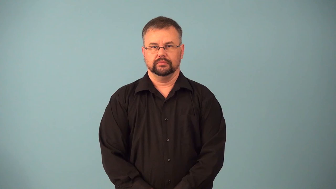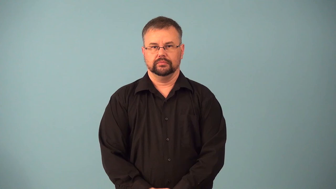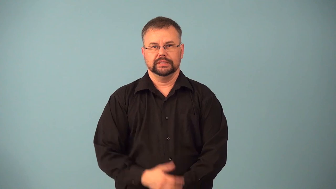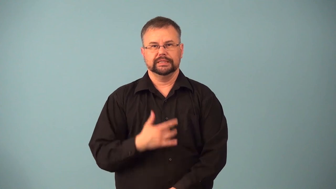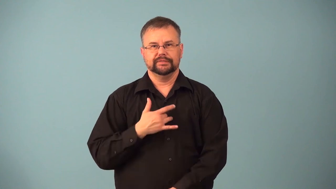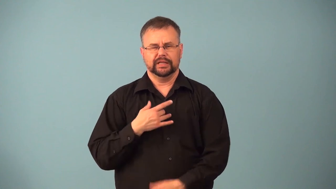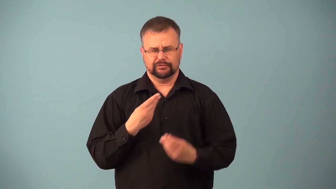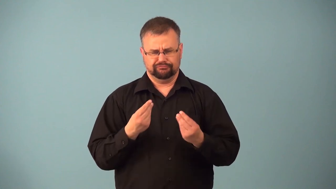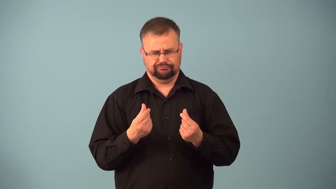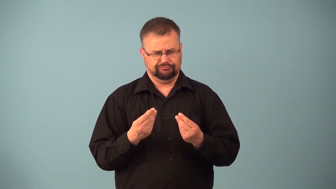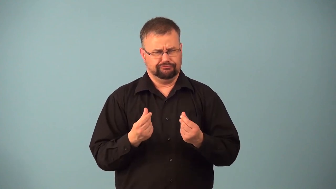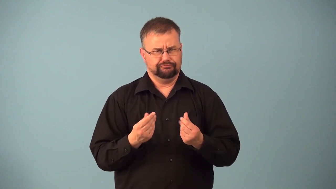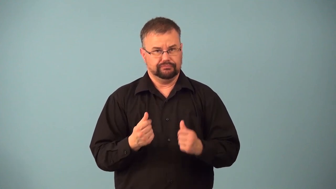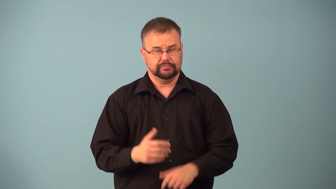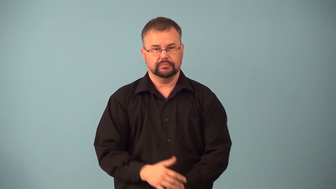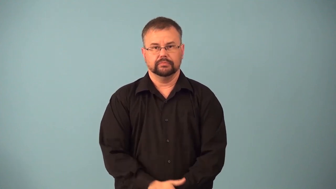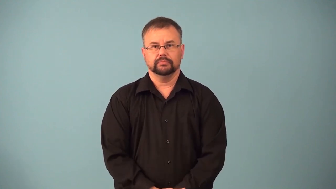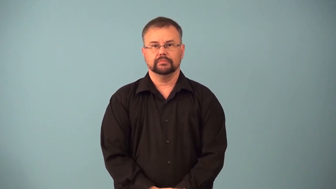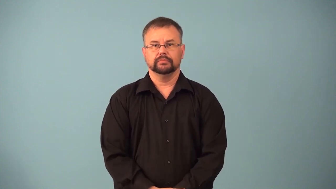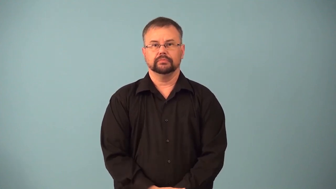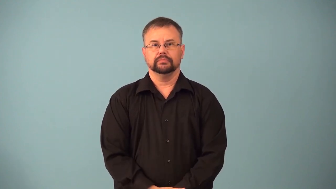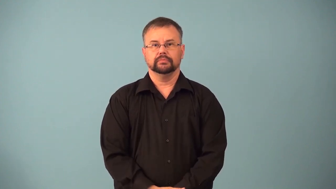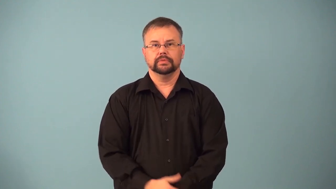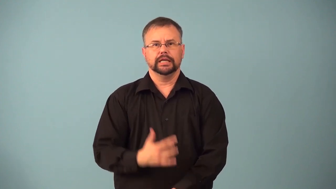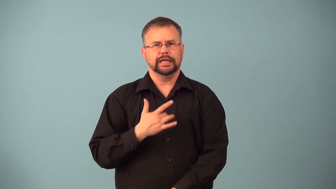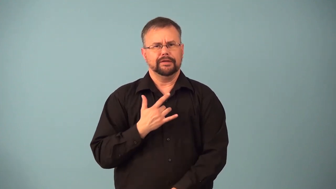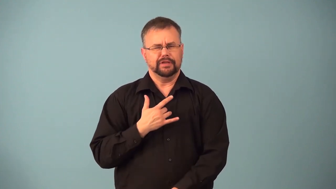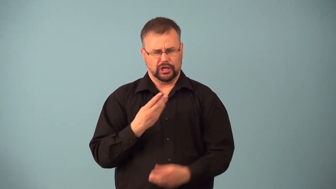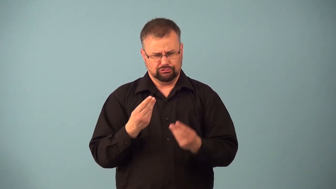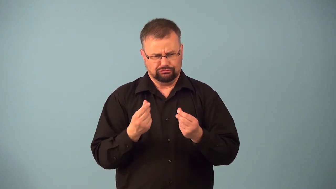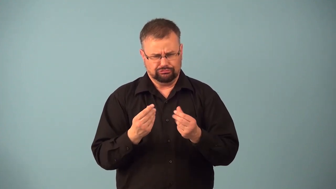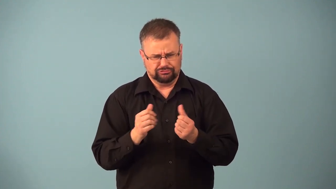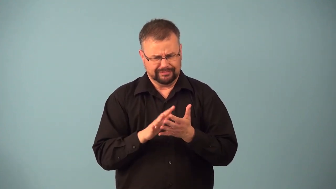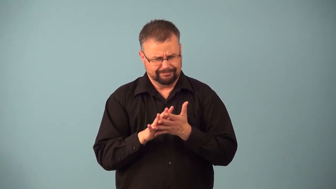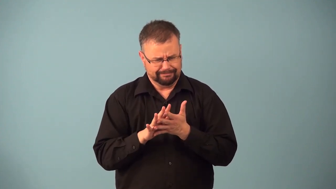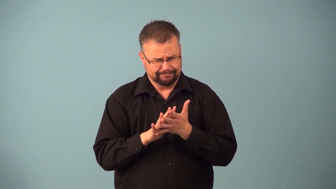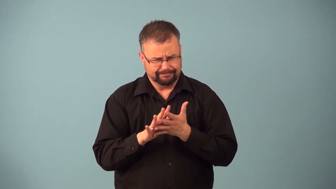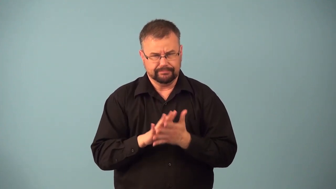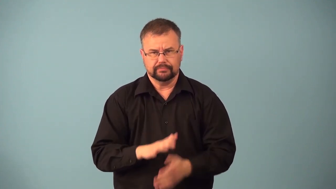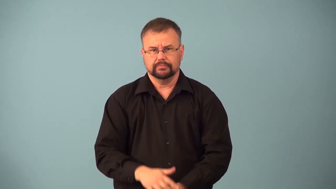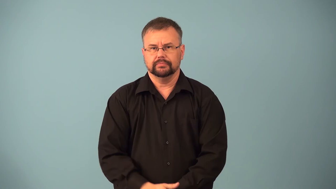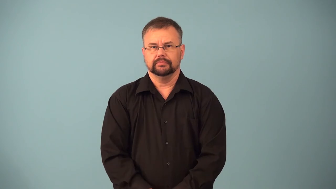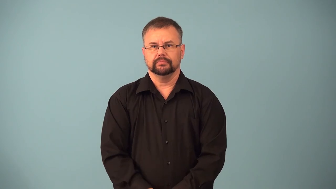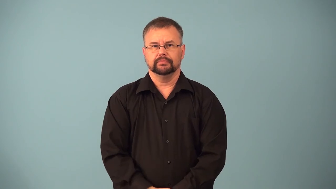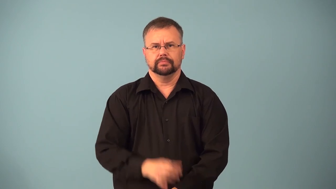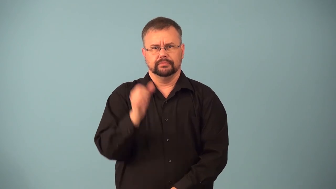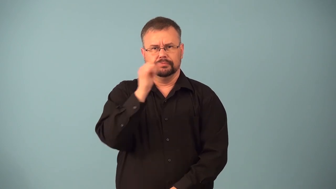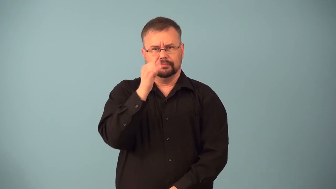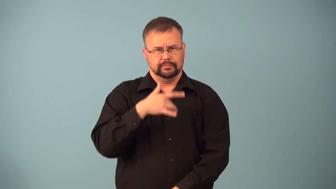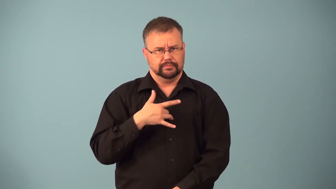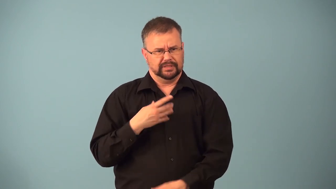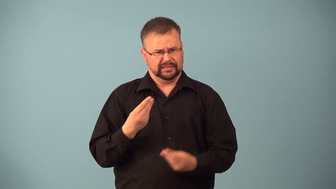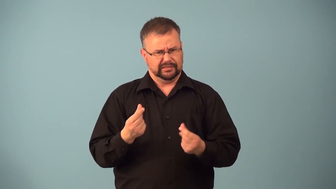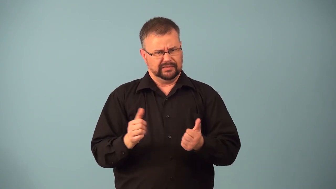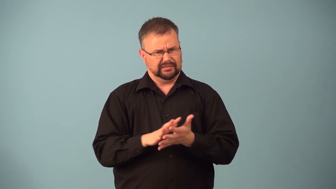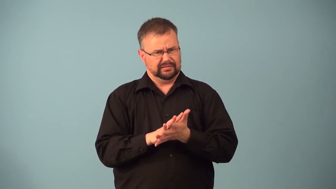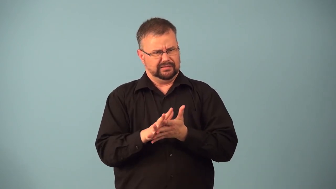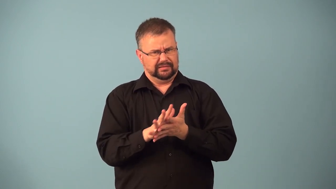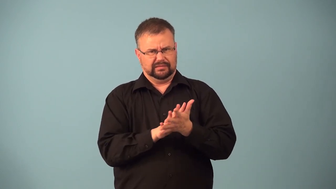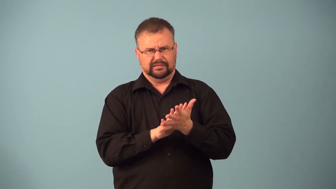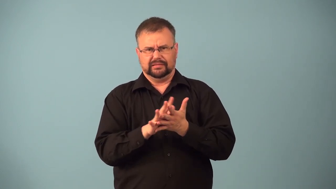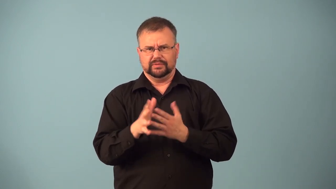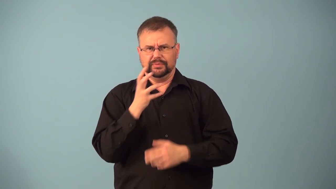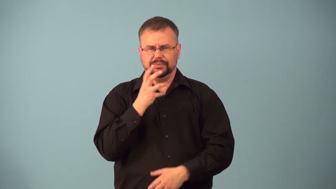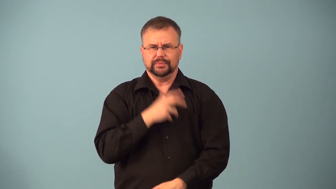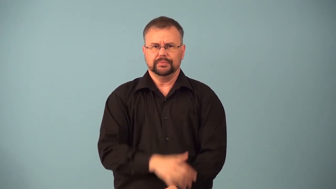grainy,grainier,grainiest,mealier,mealiest